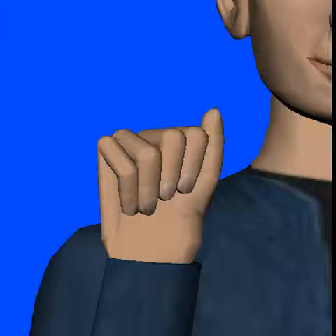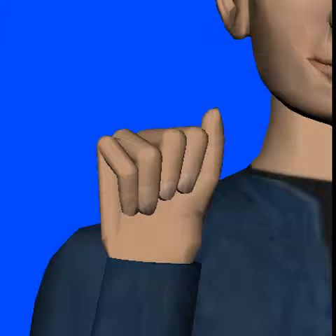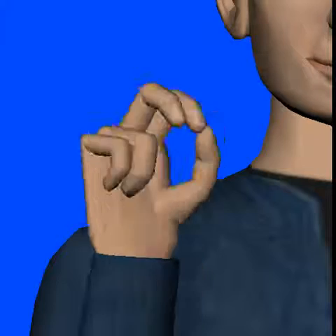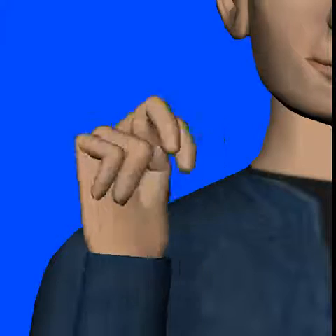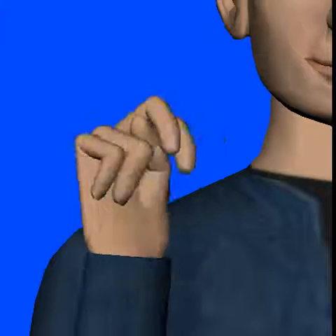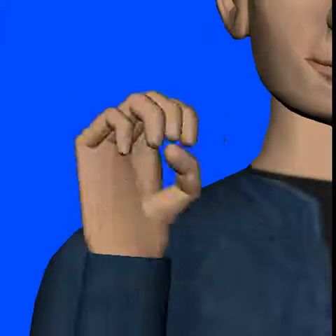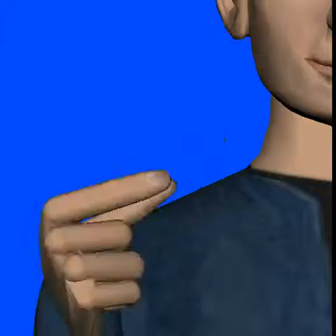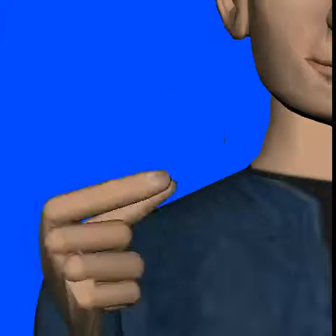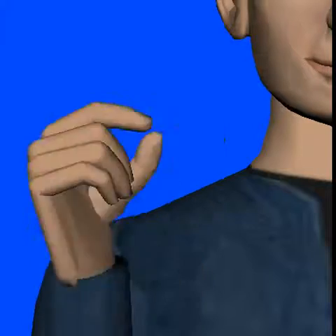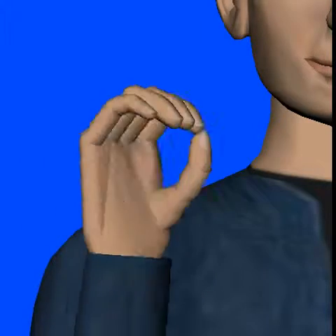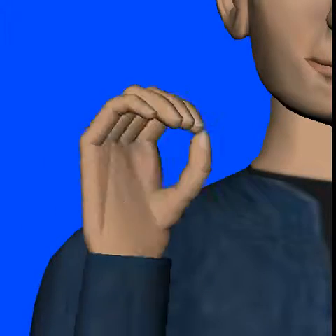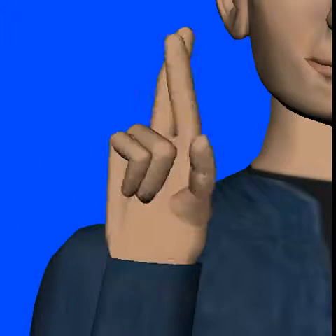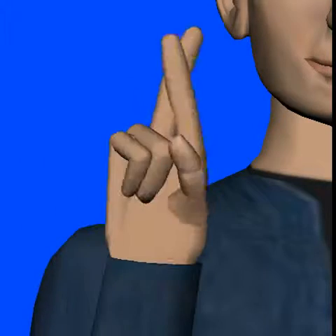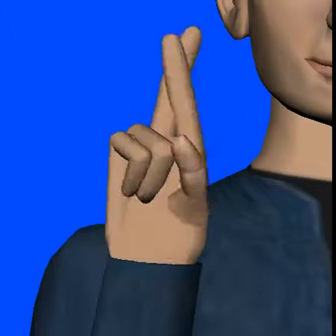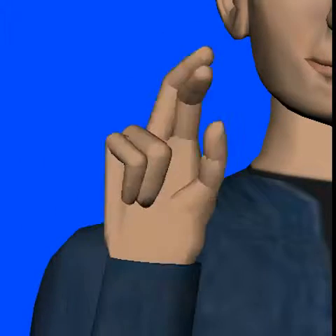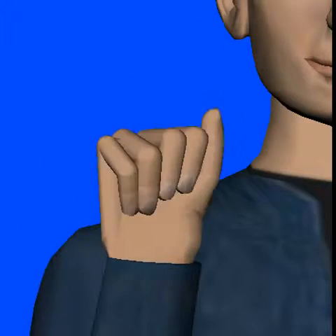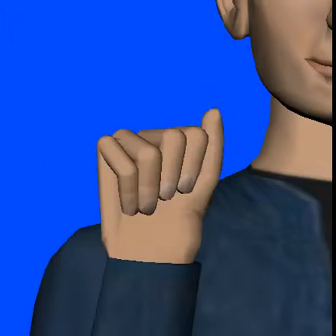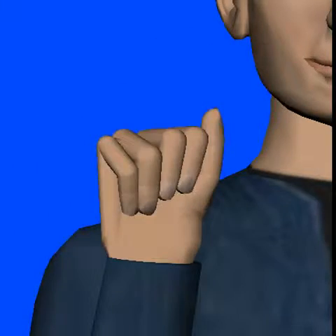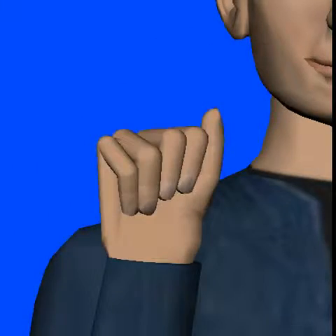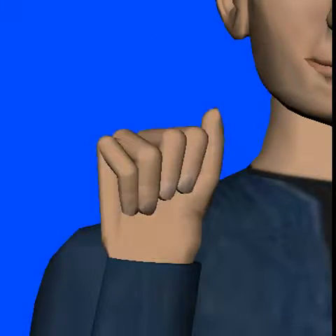angora